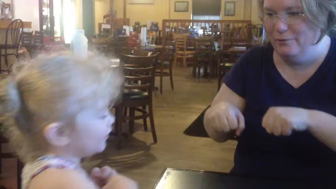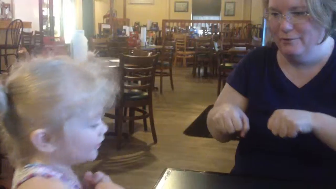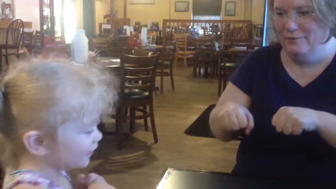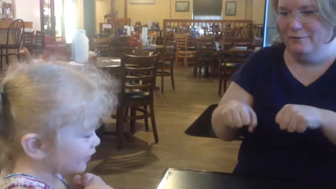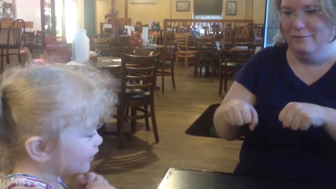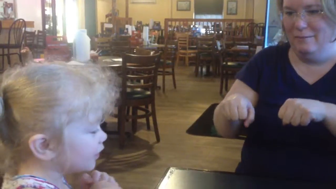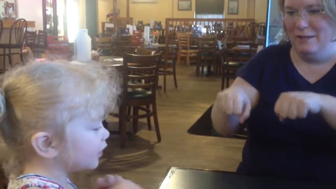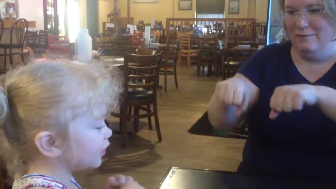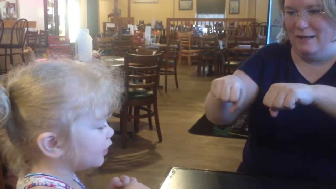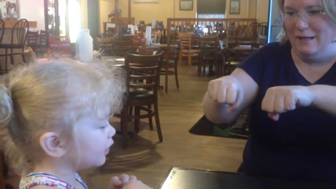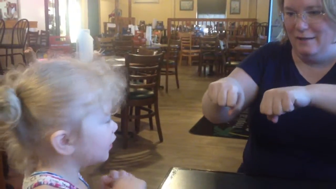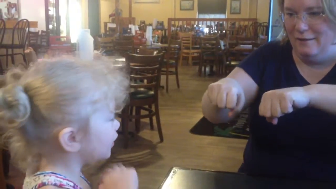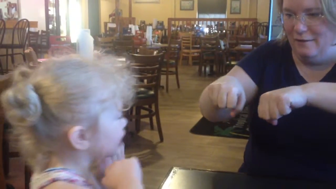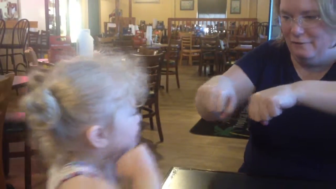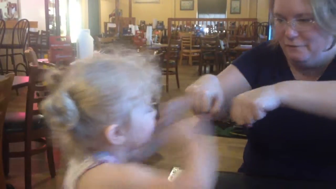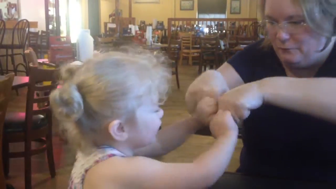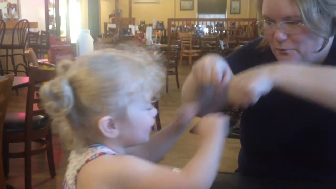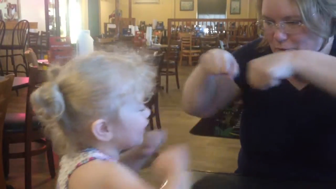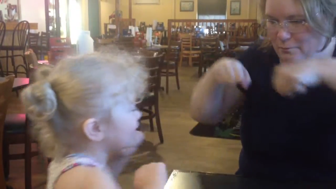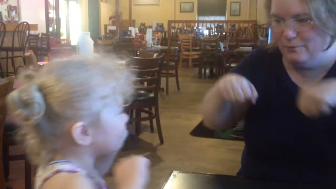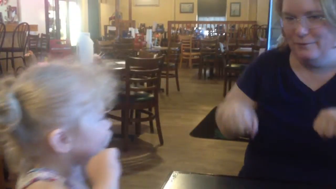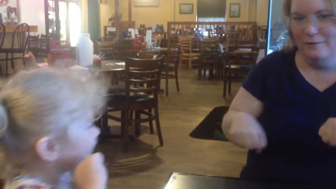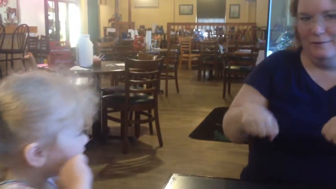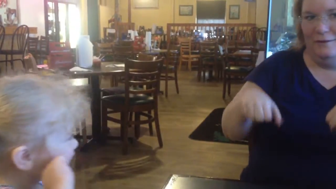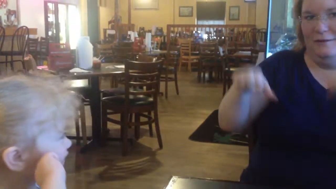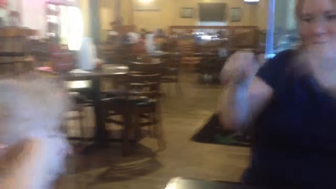Fist bump!